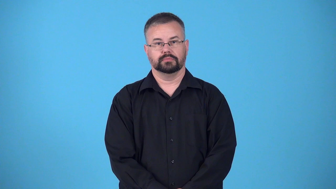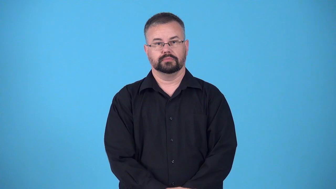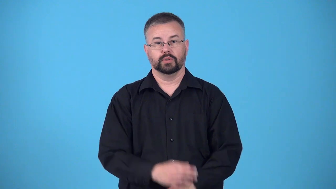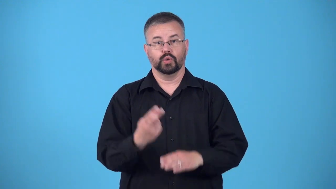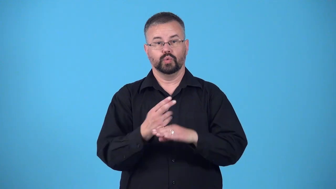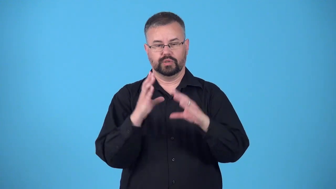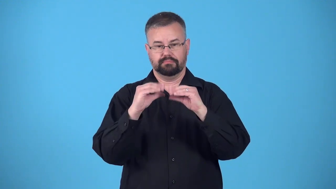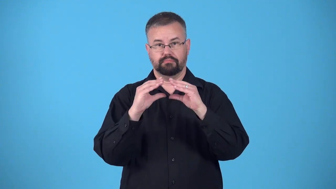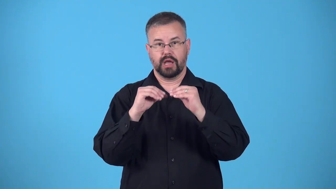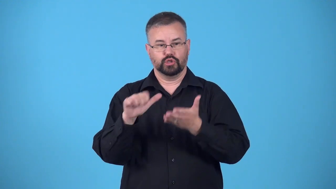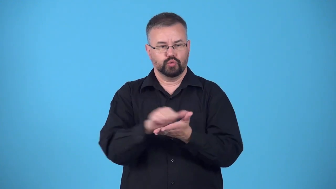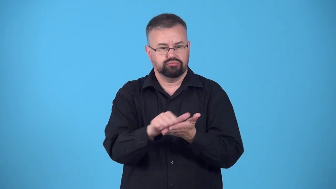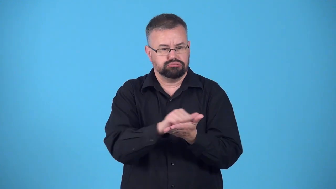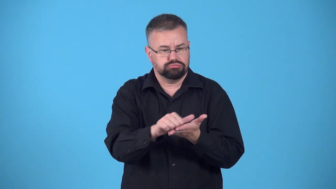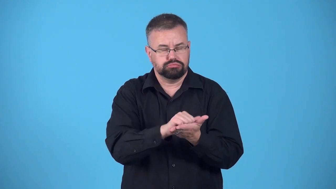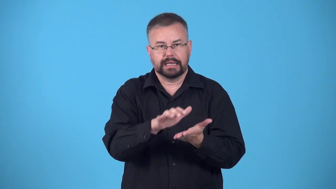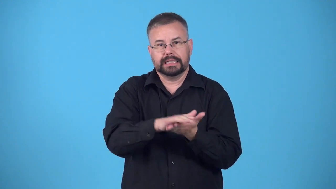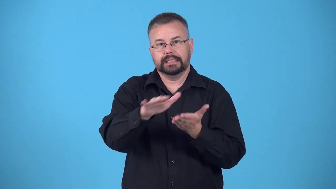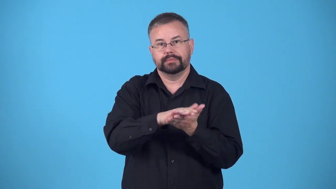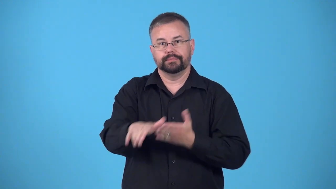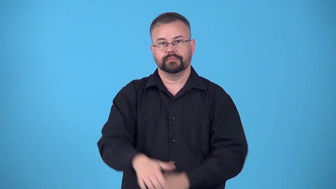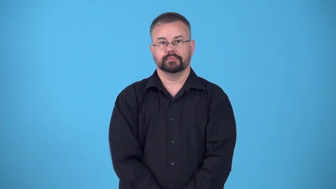sponge down, sponge off